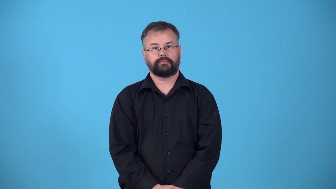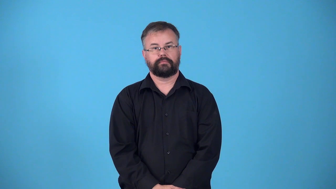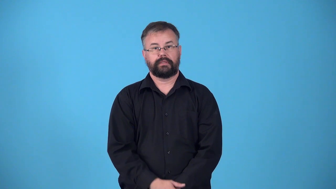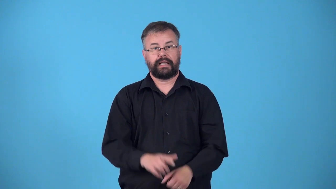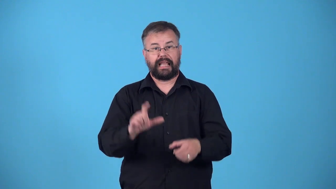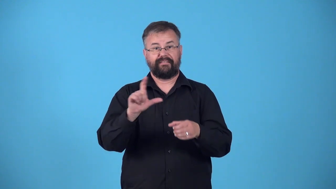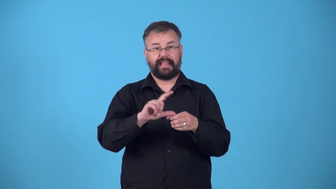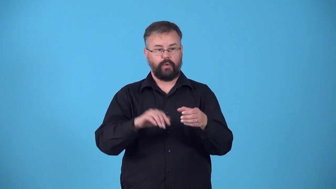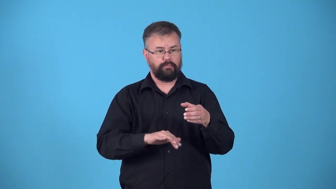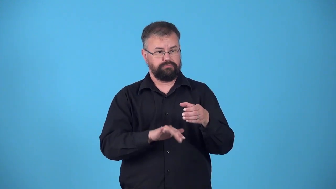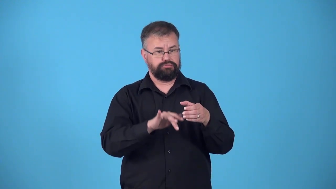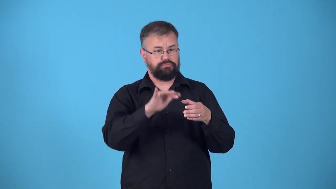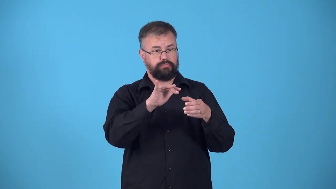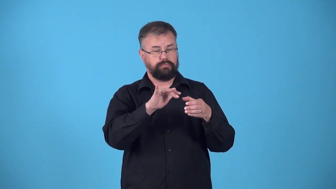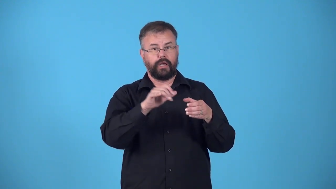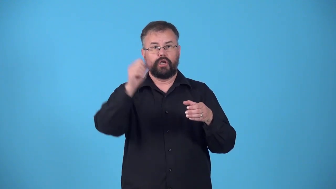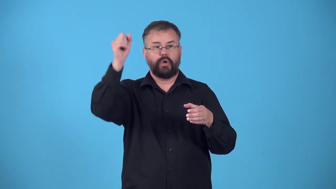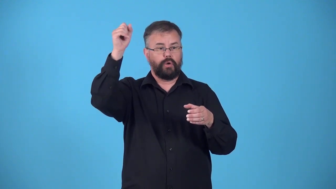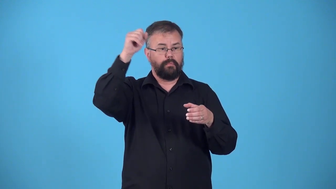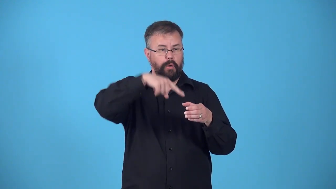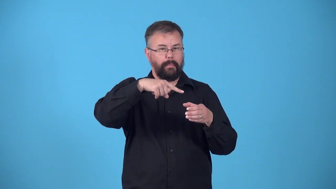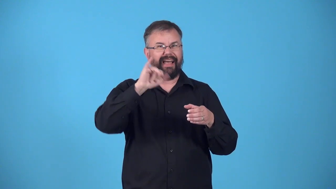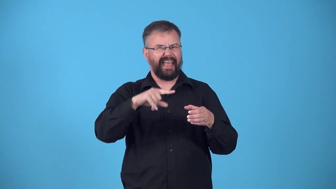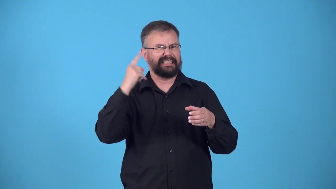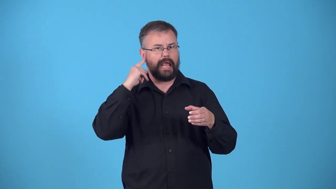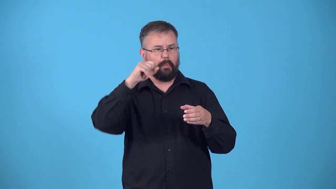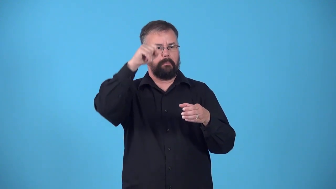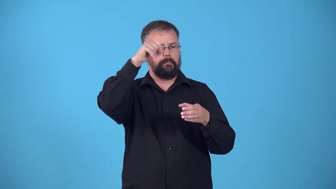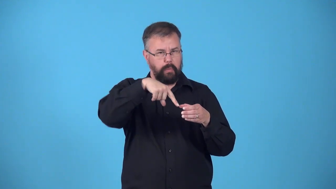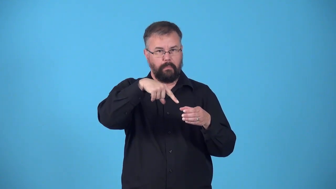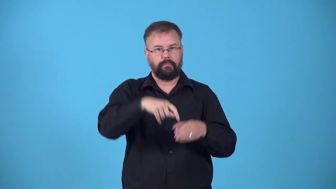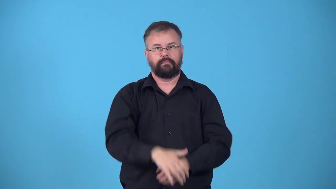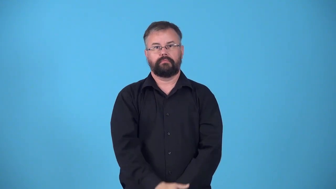plop-sound